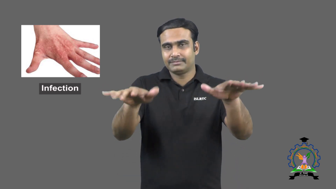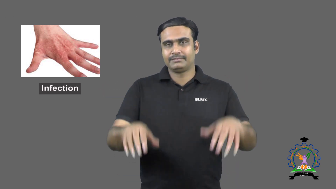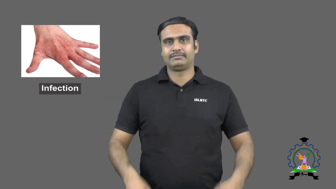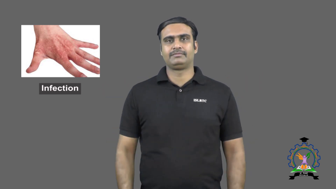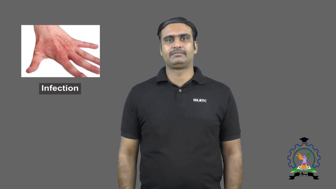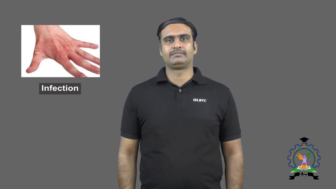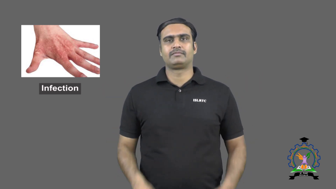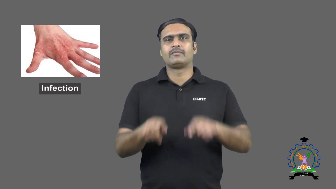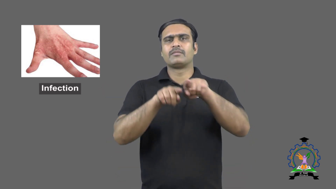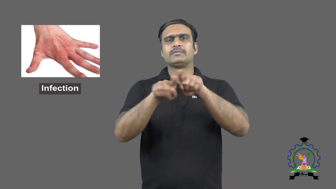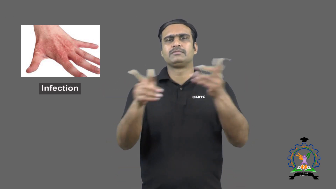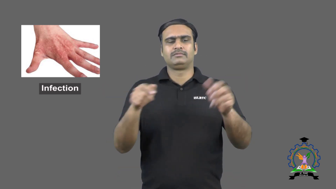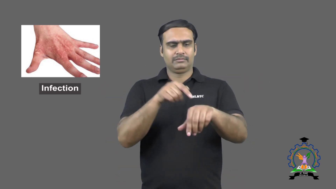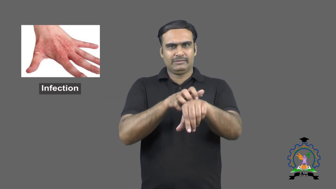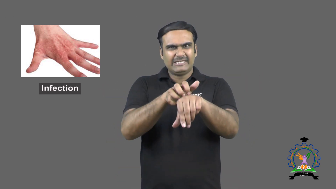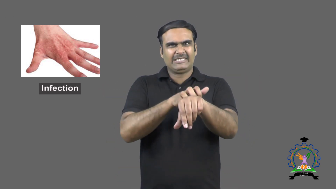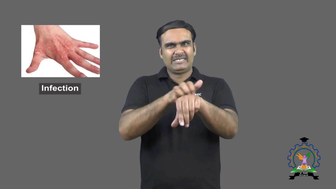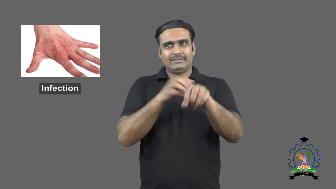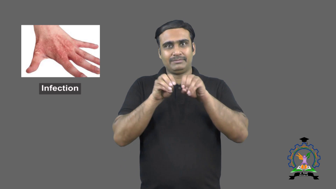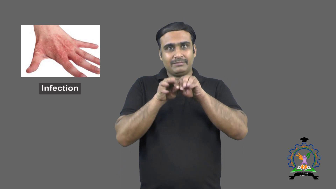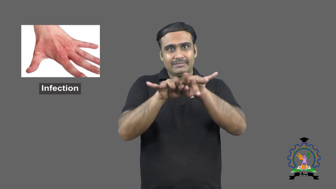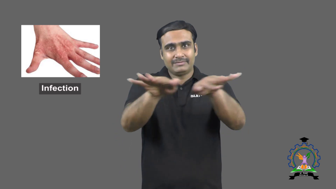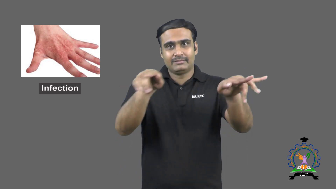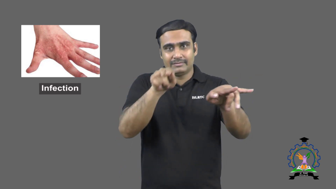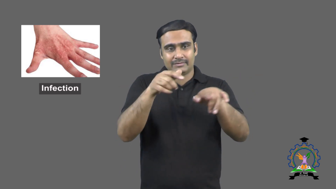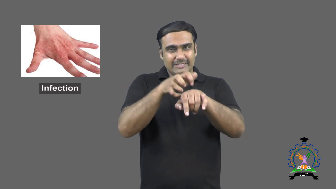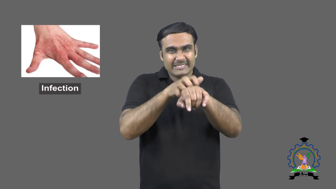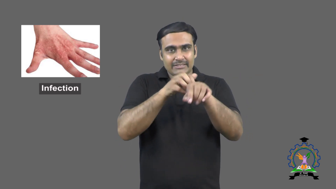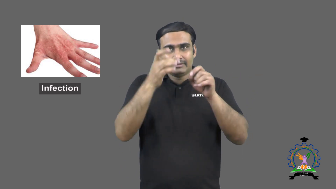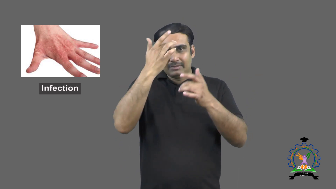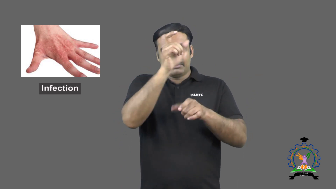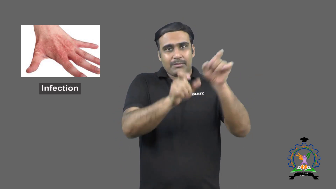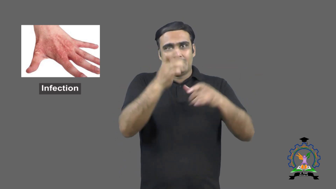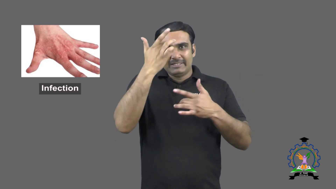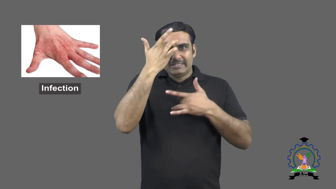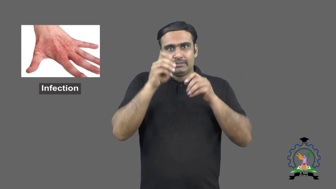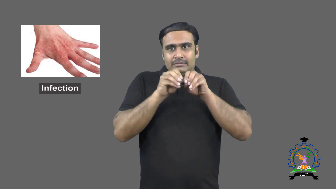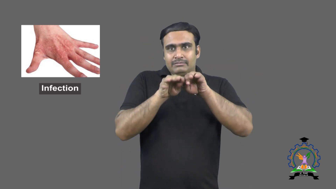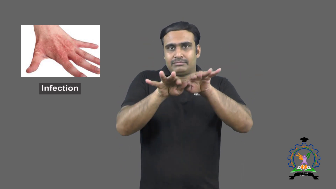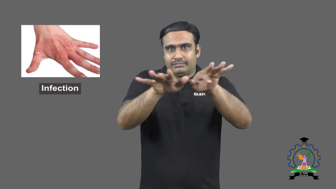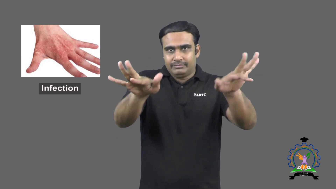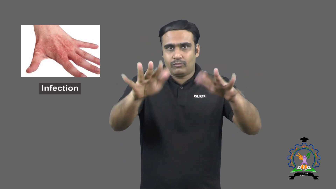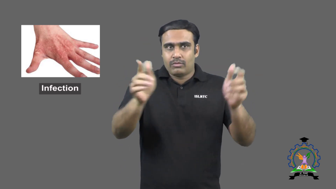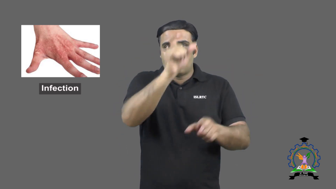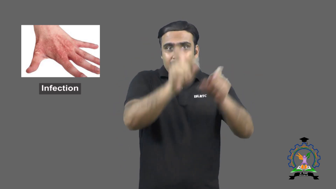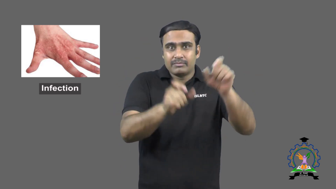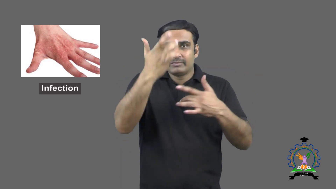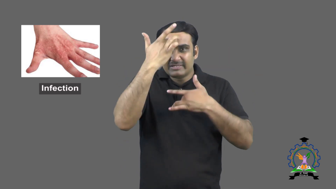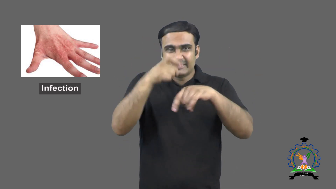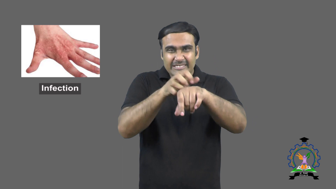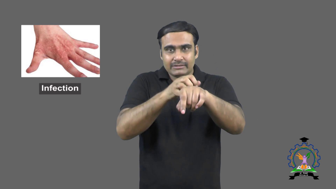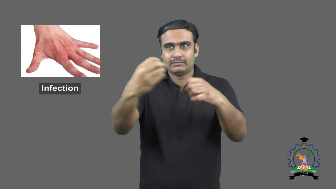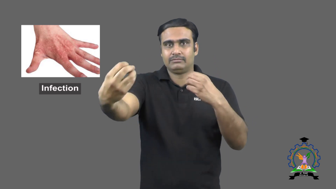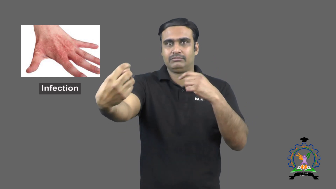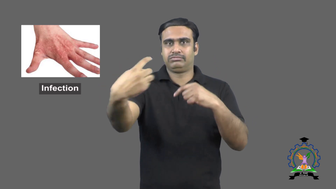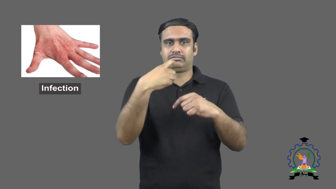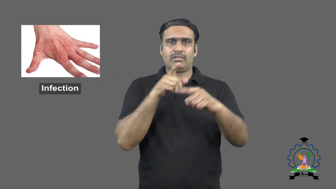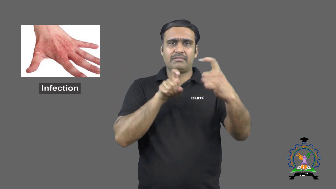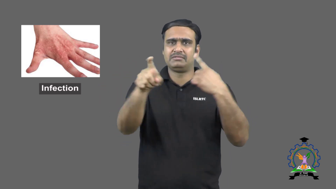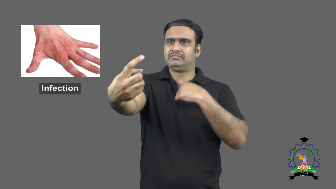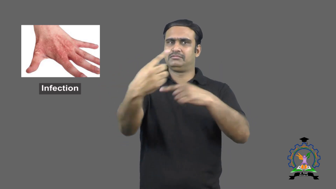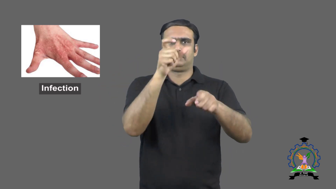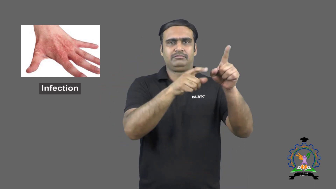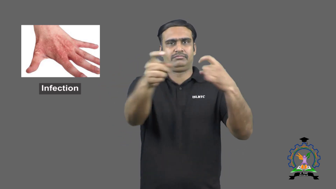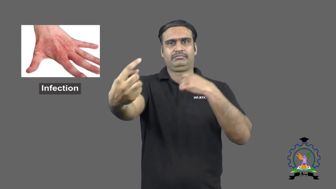Infection